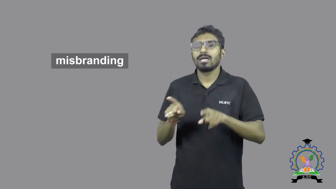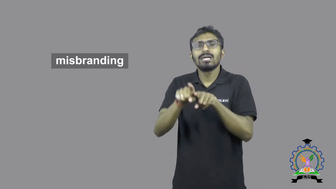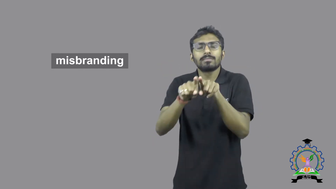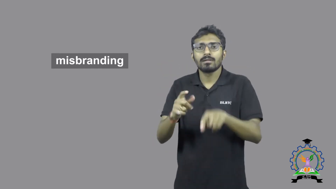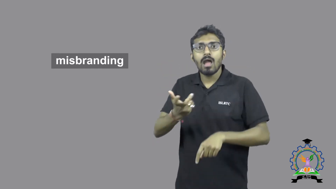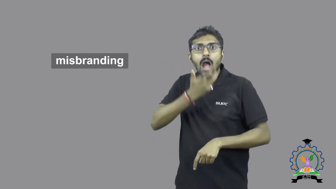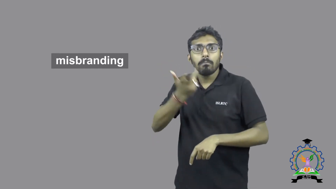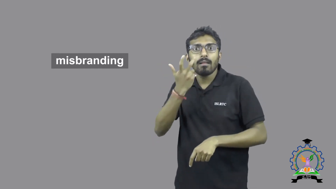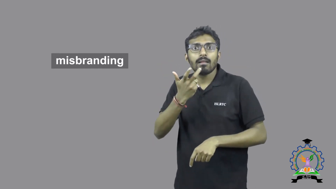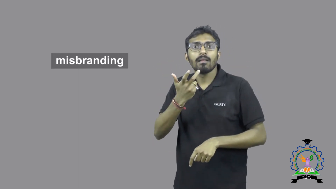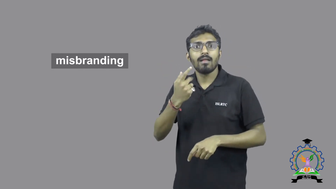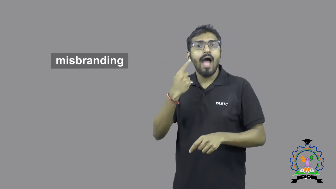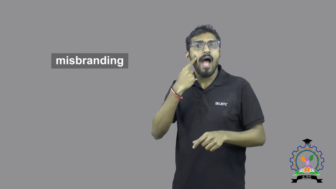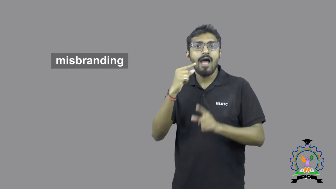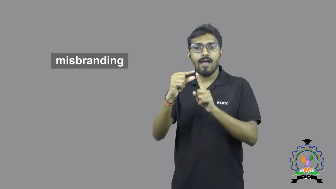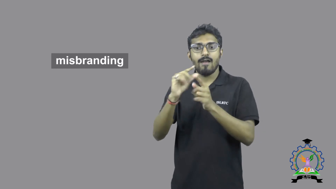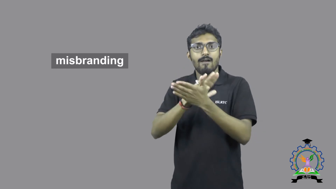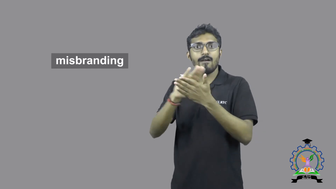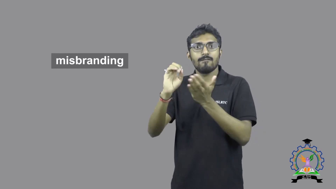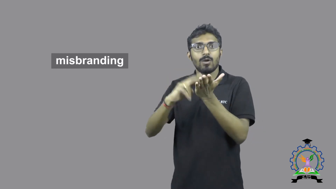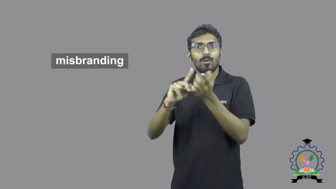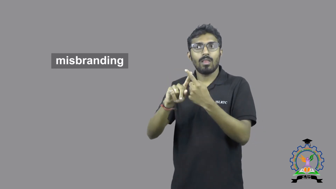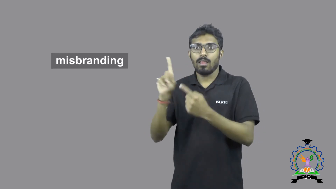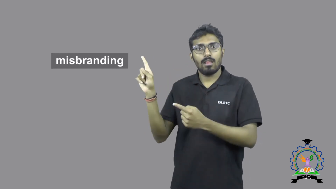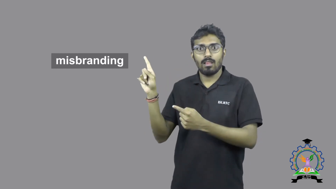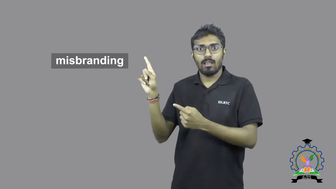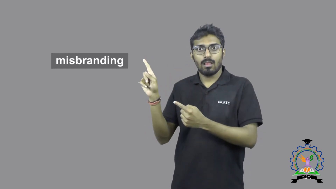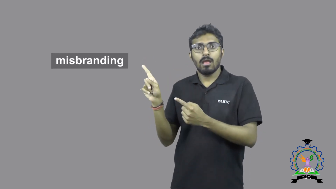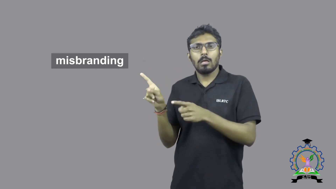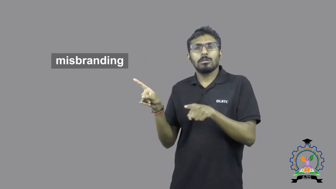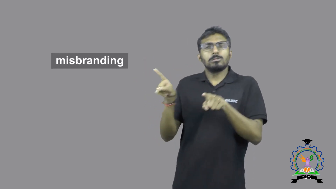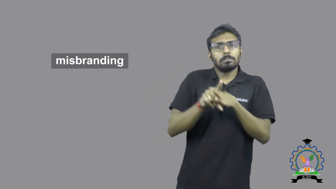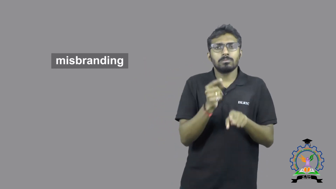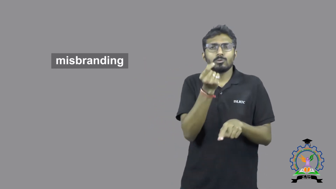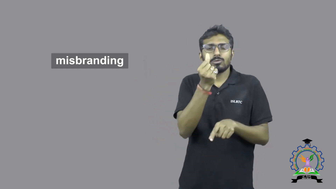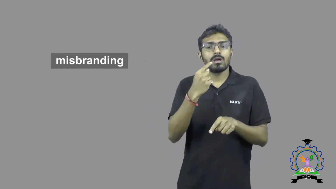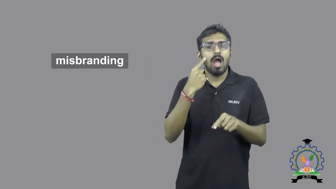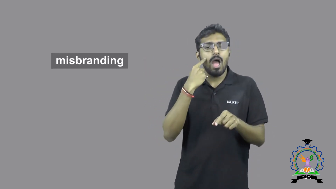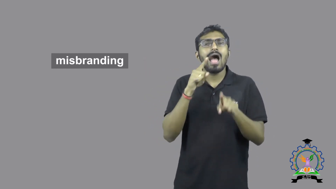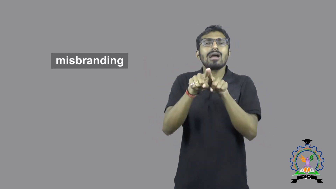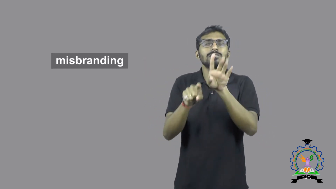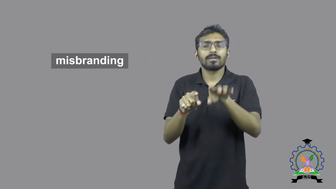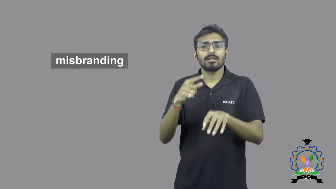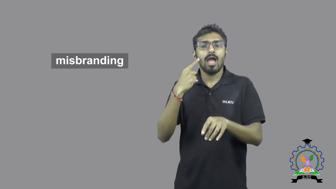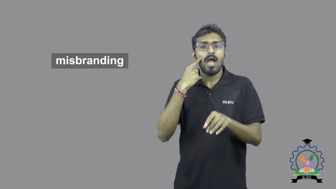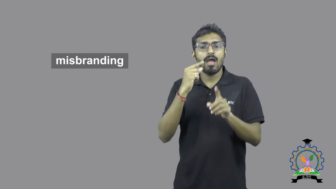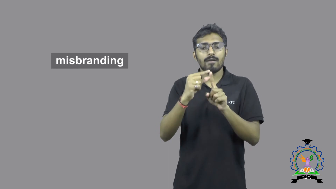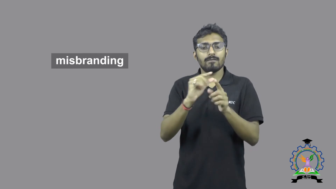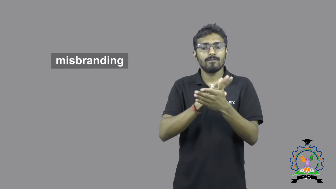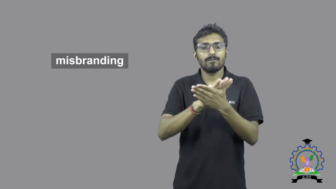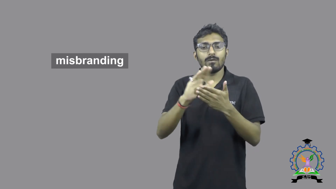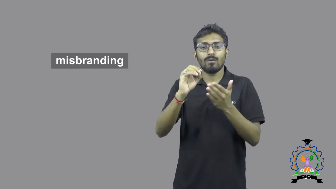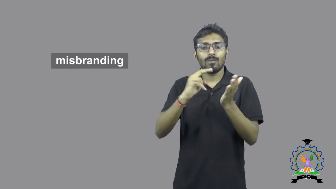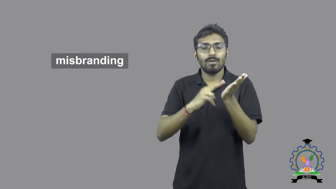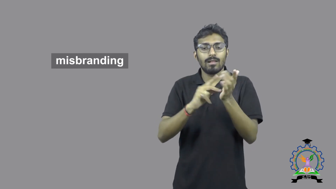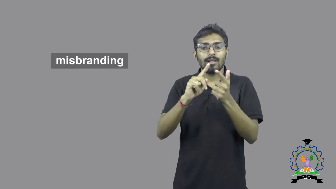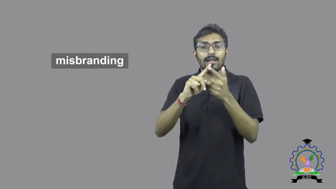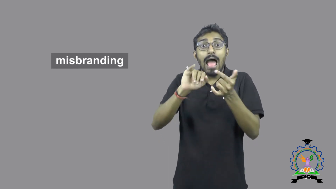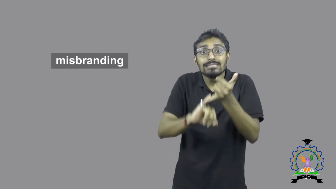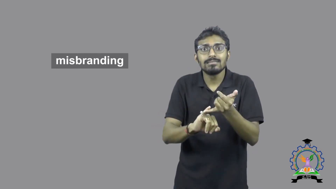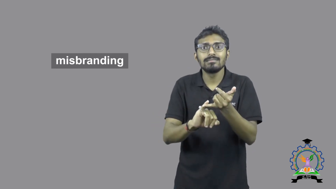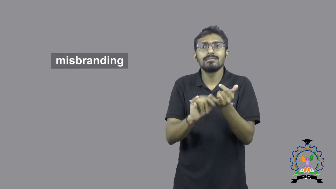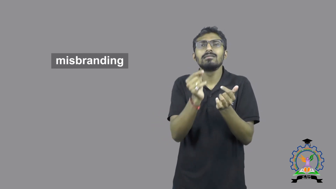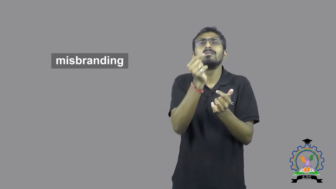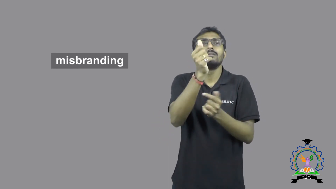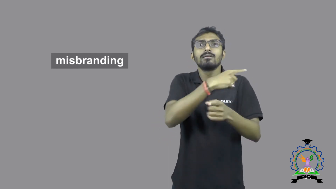Misbranding